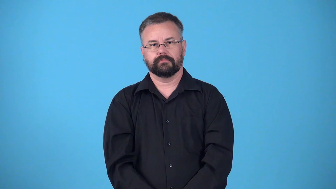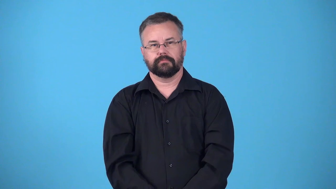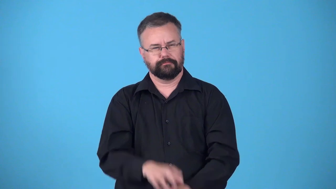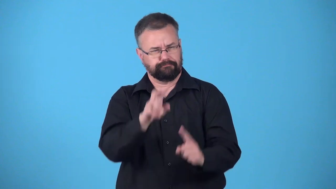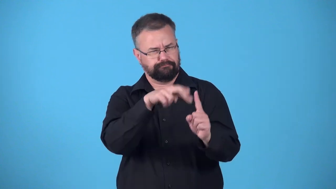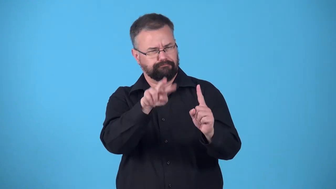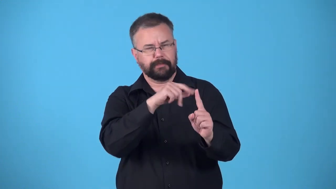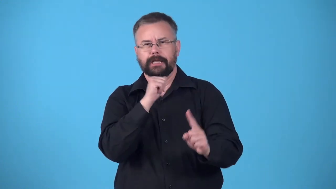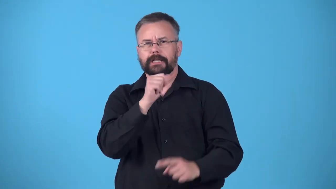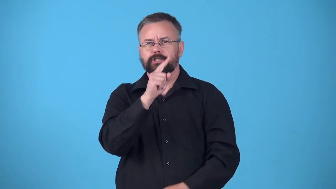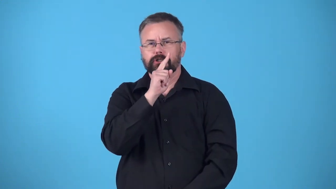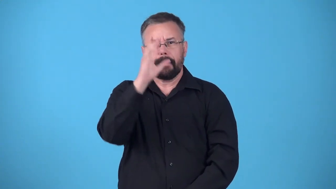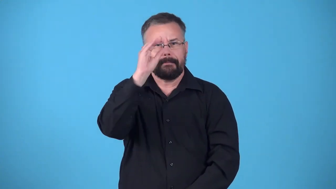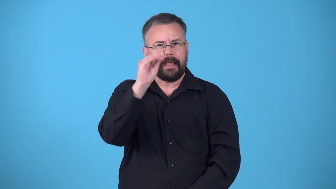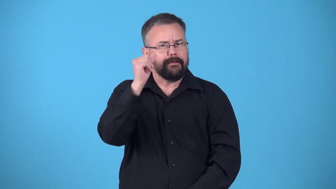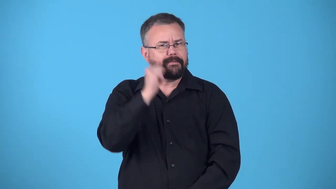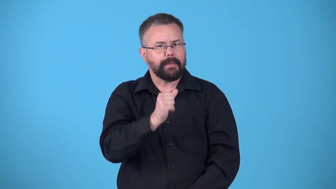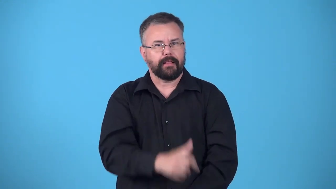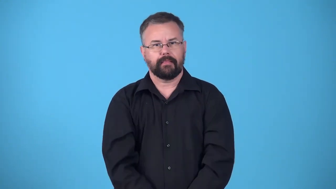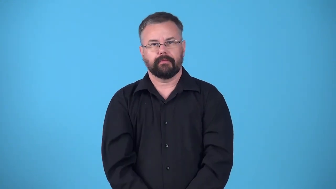androgenous